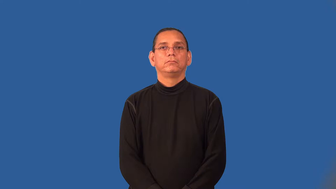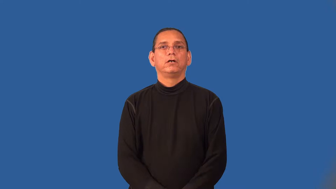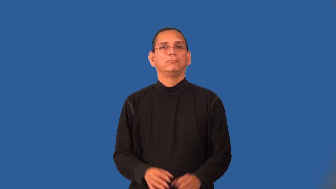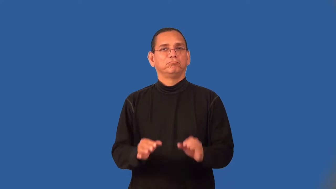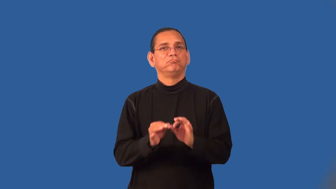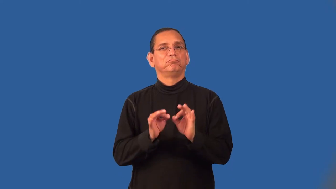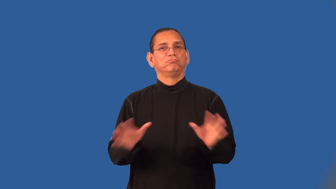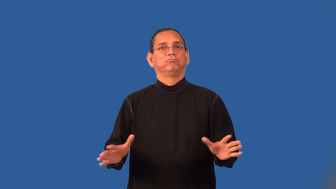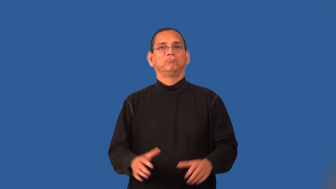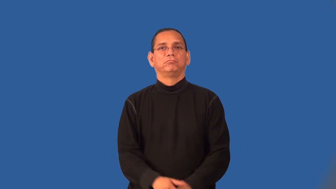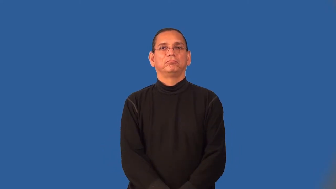shot-old useless